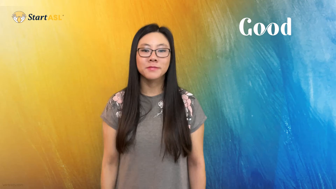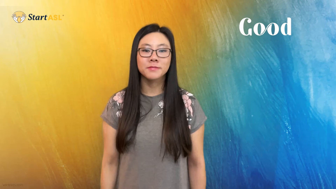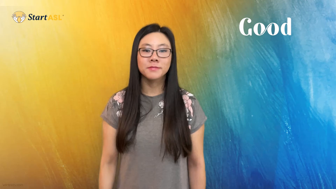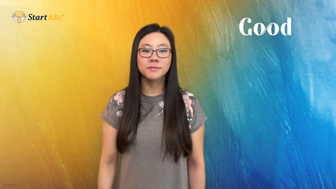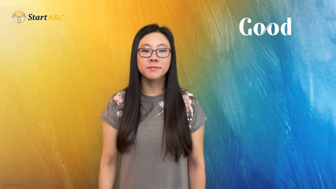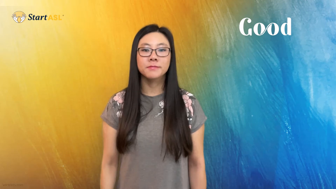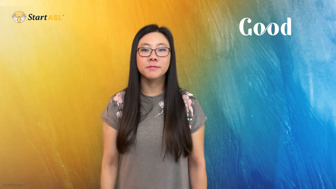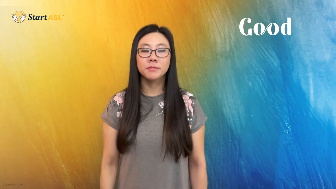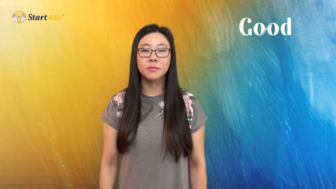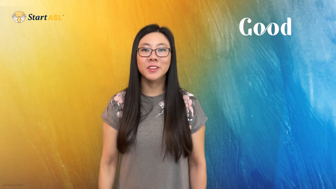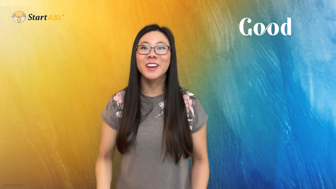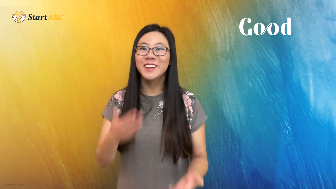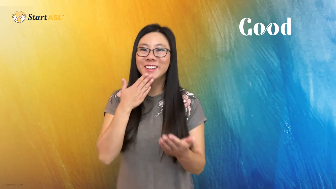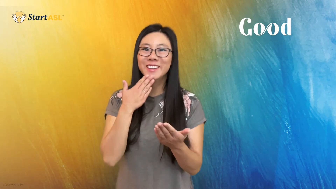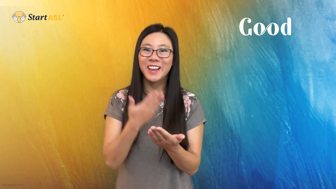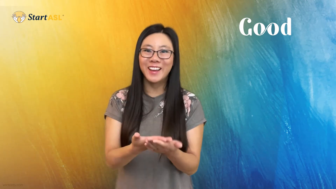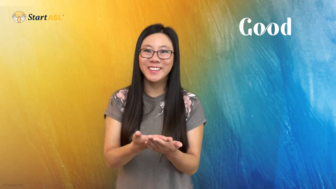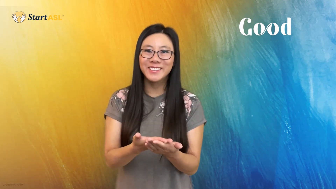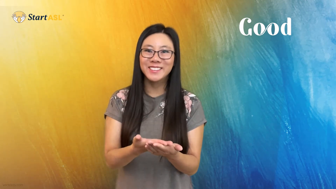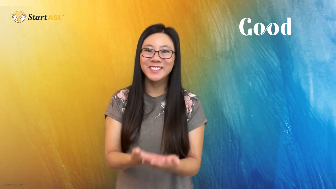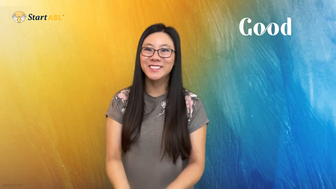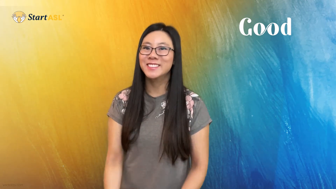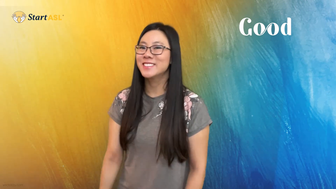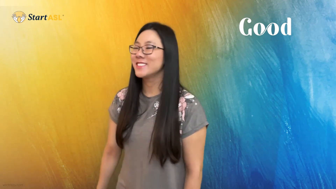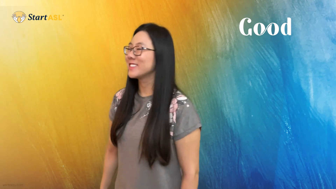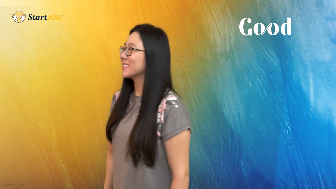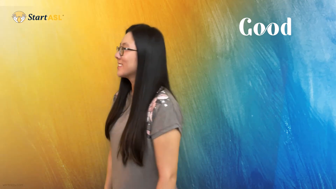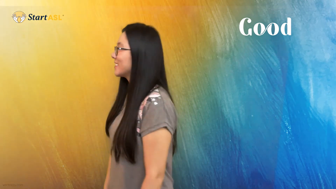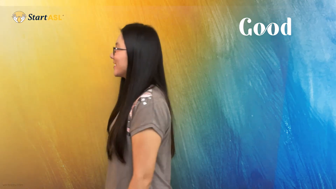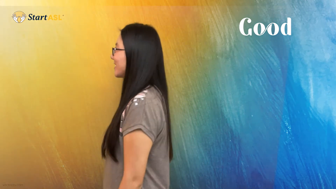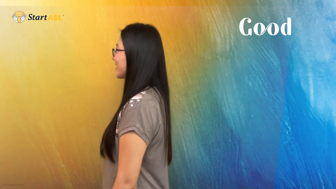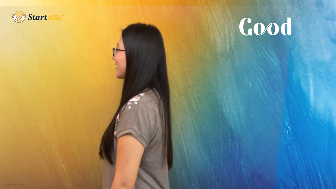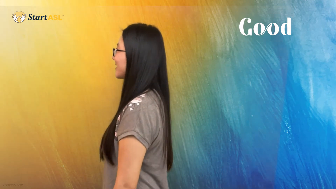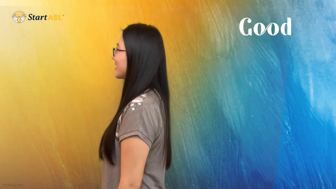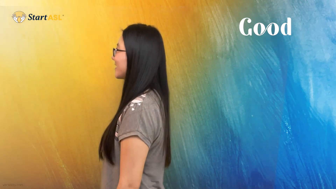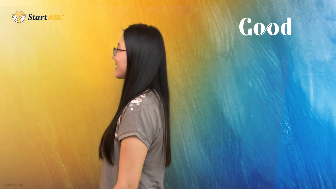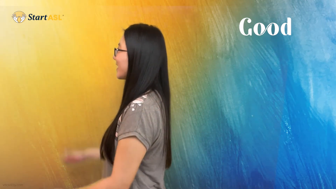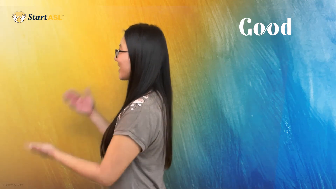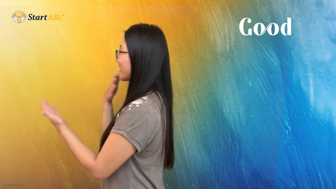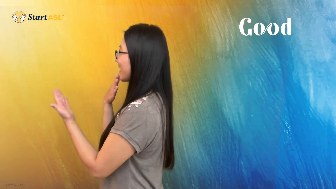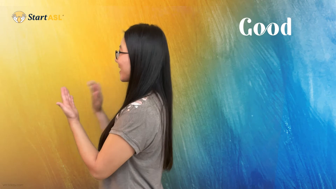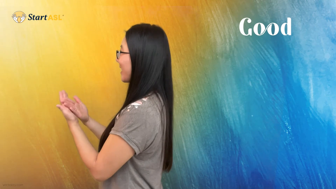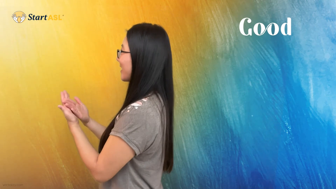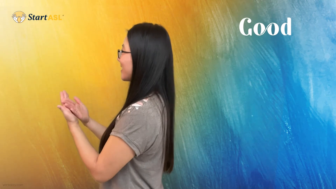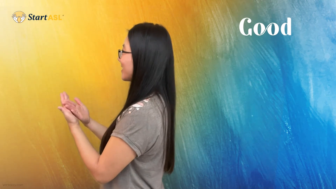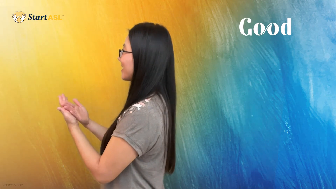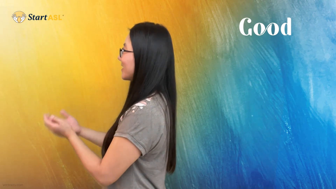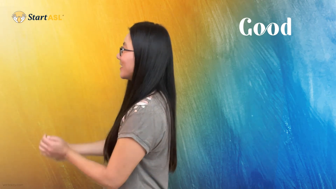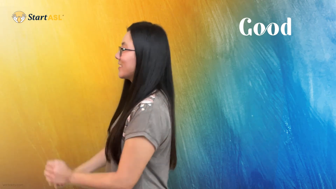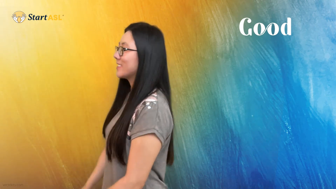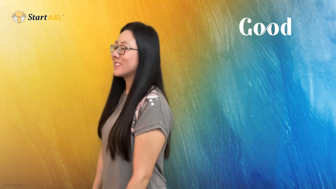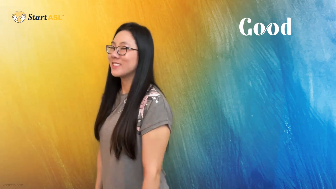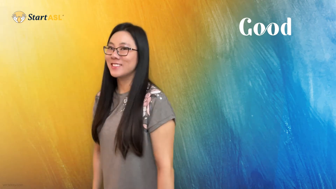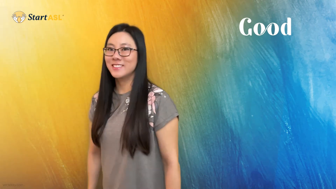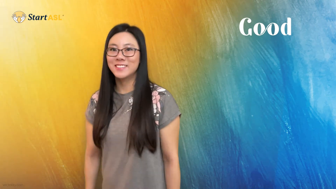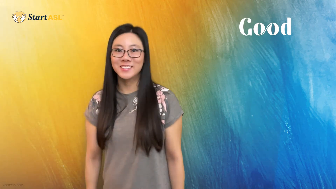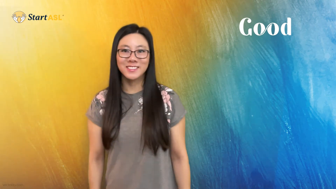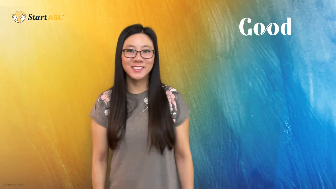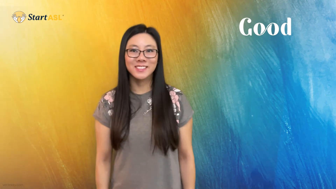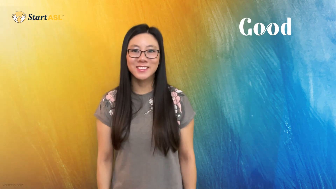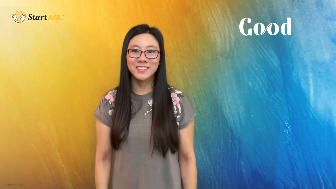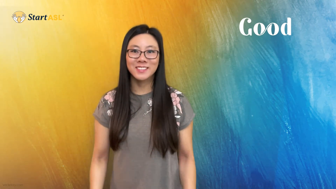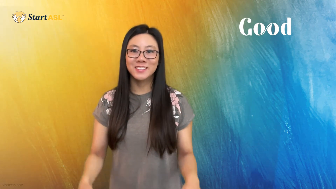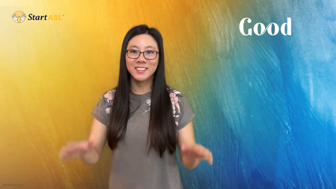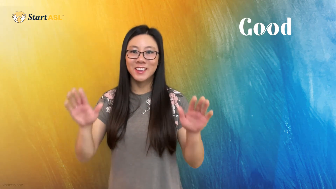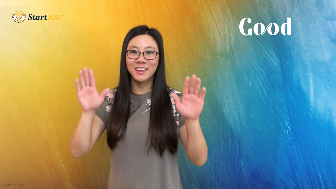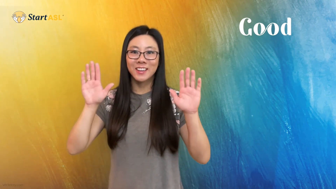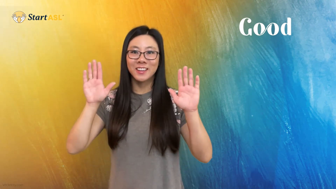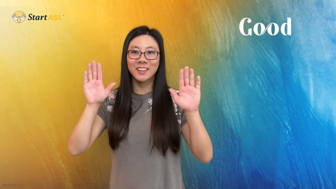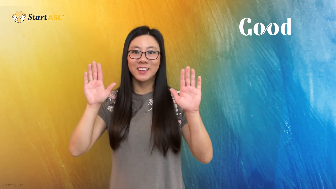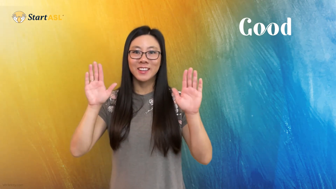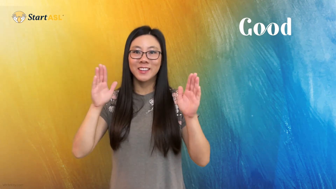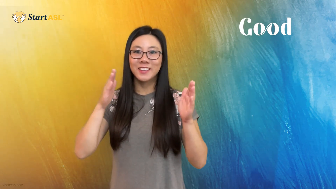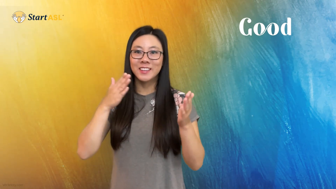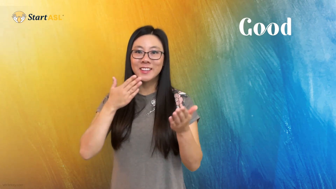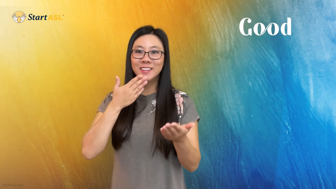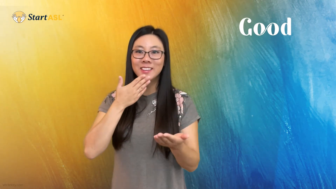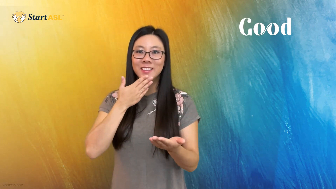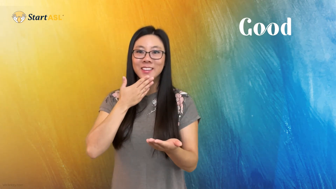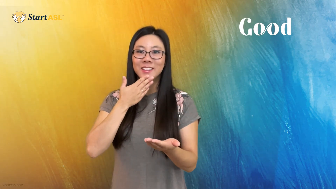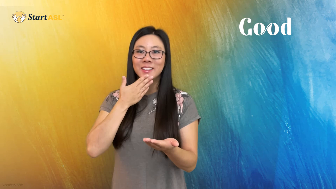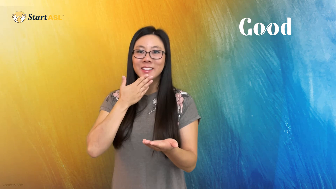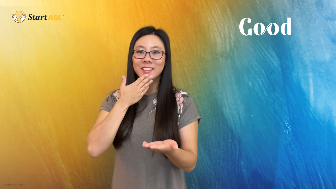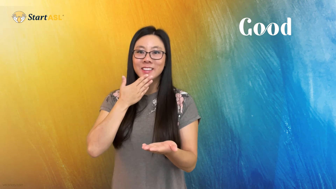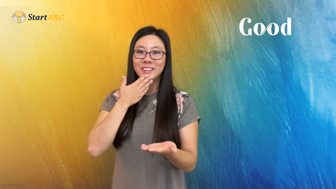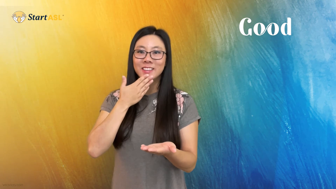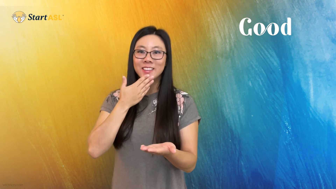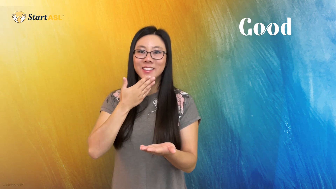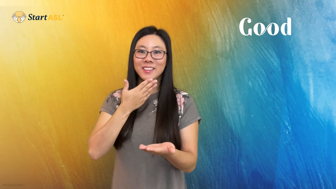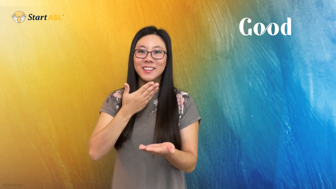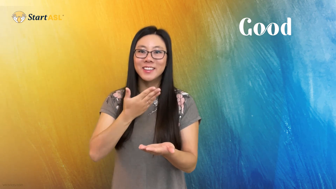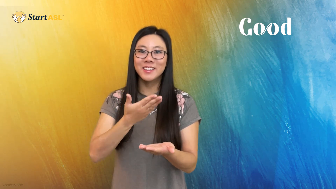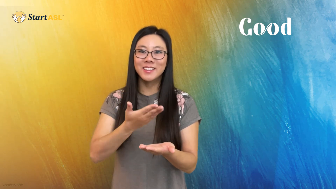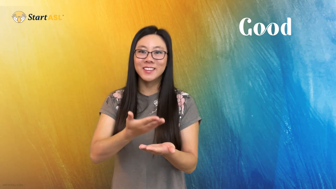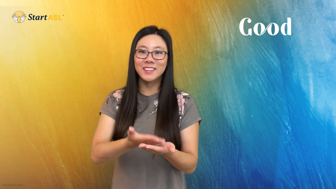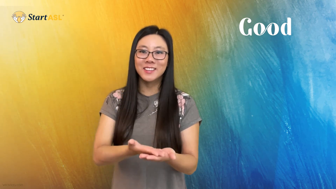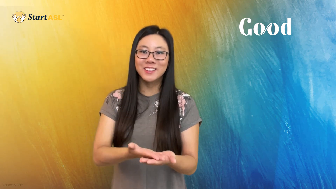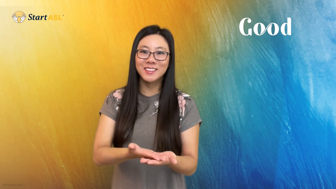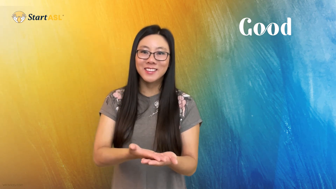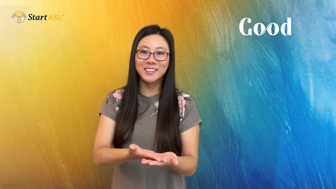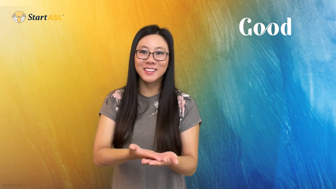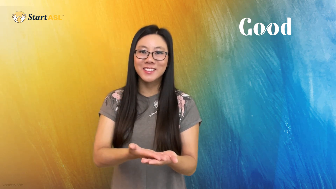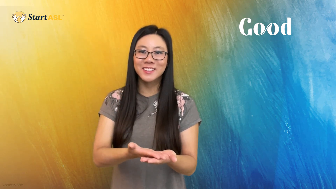GOOD